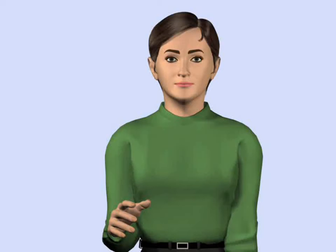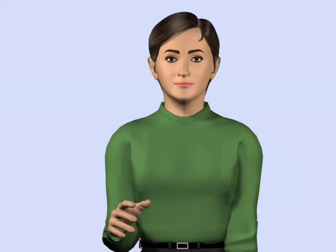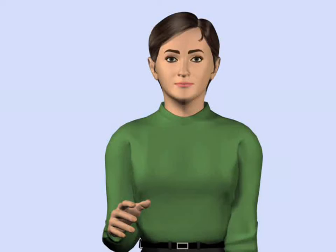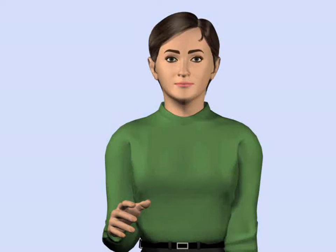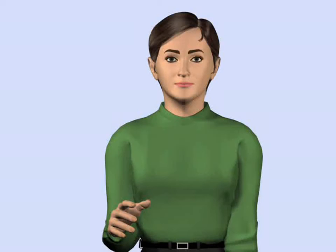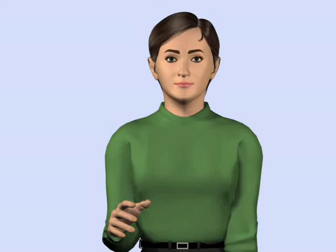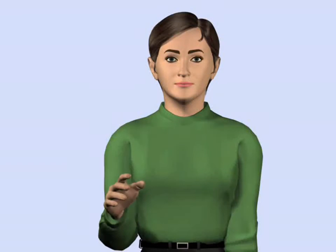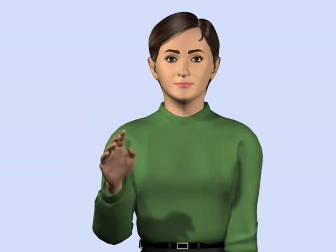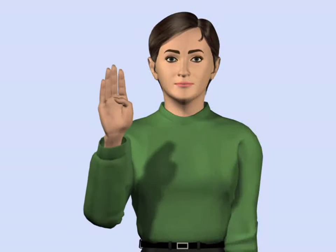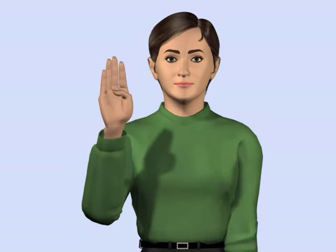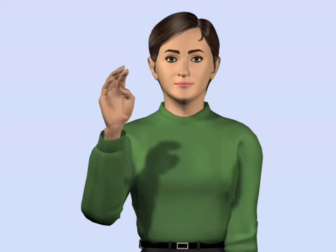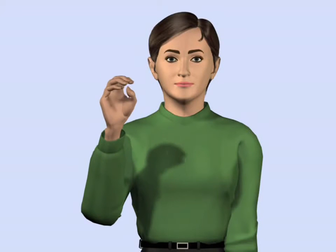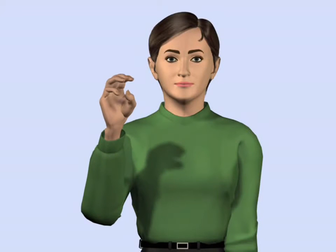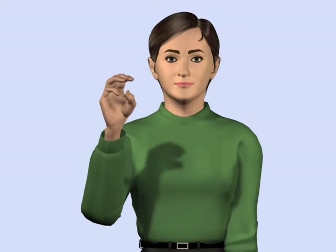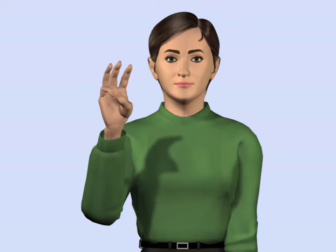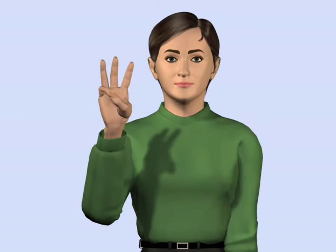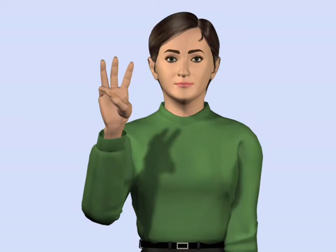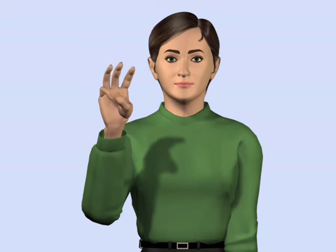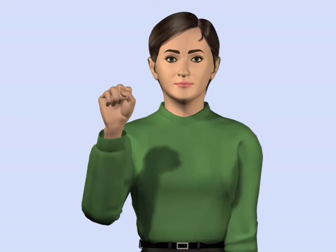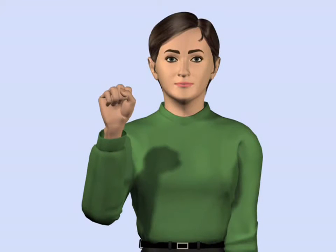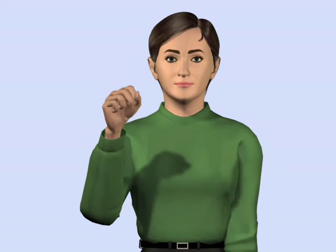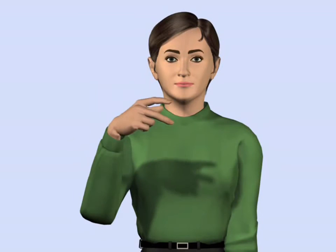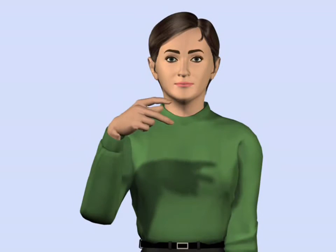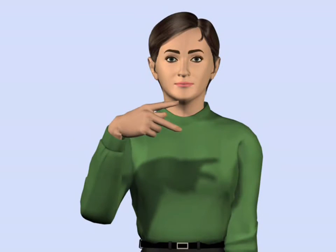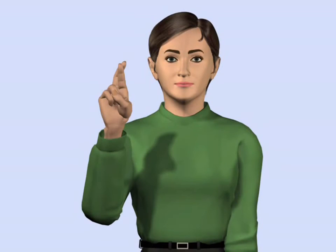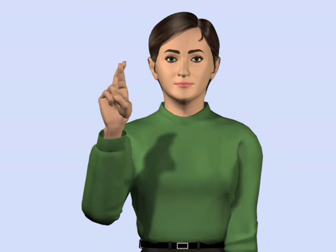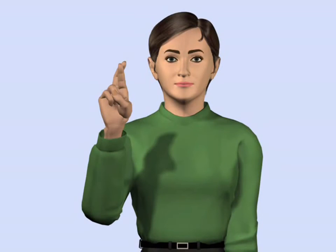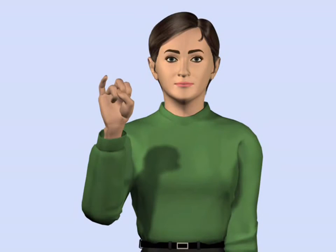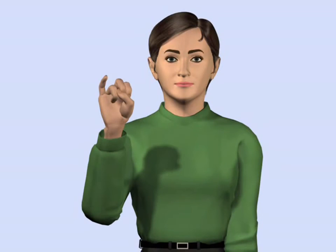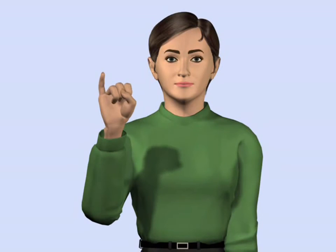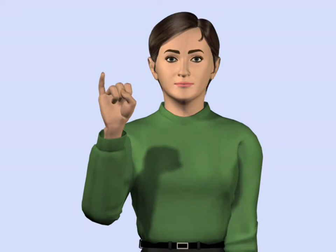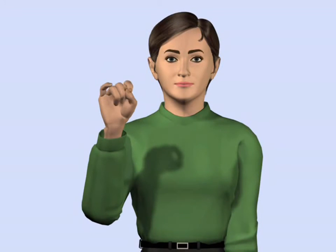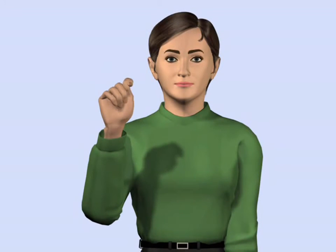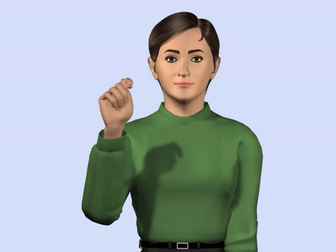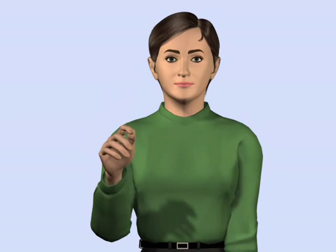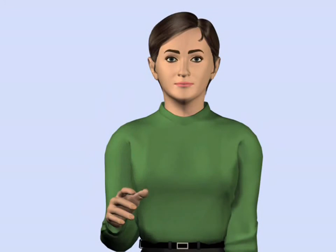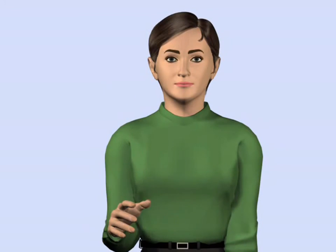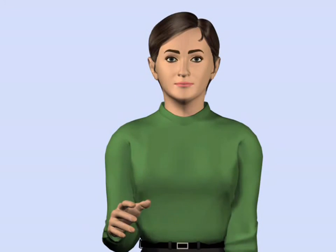bowsprit